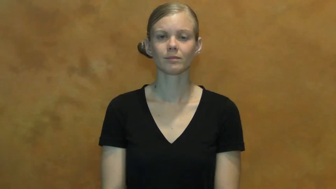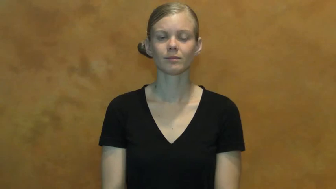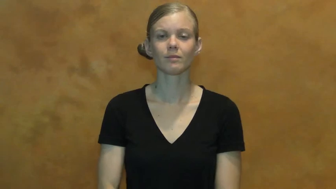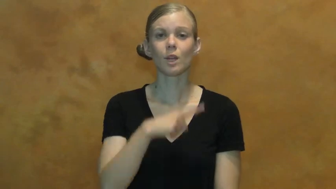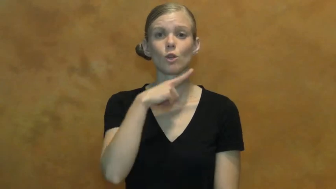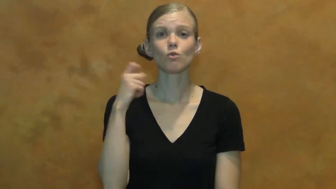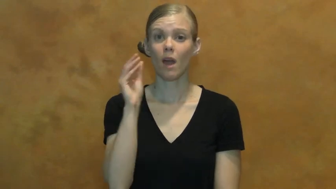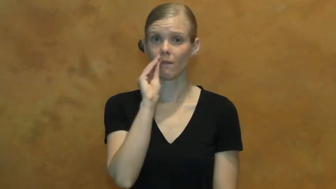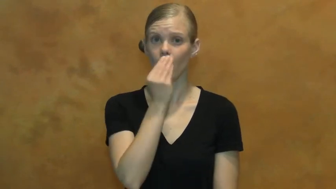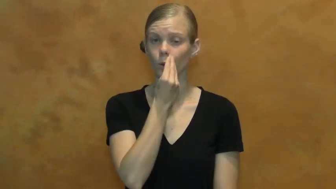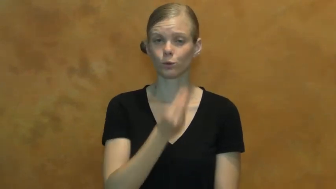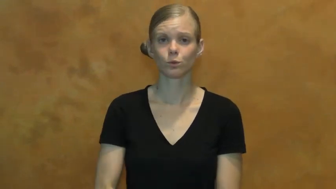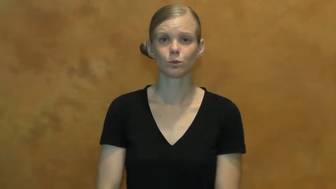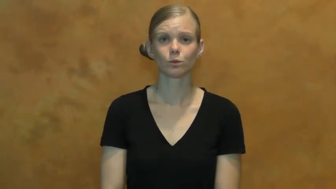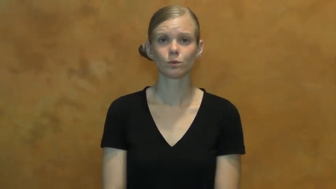dried flowers